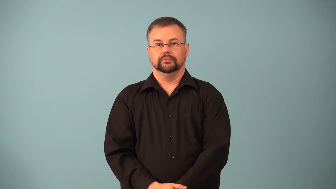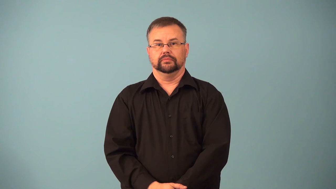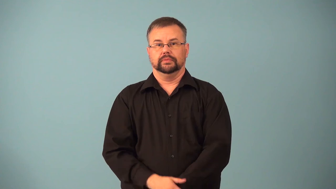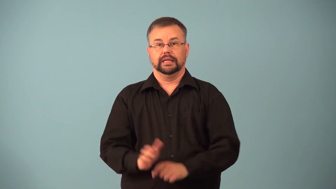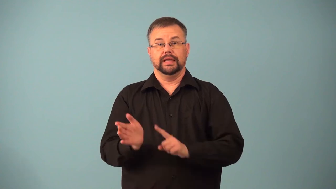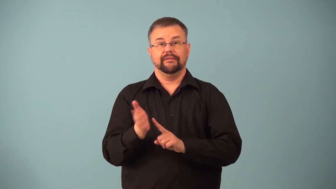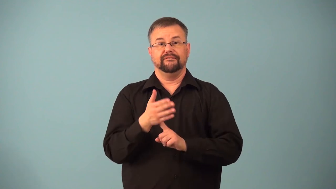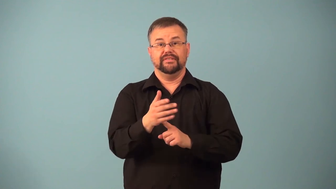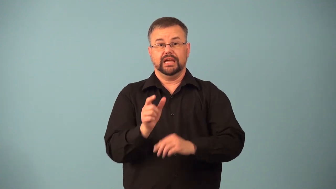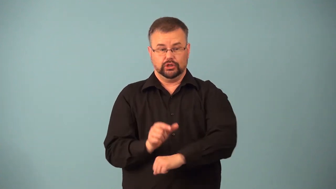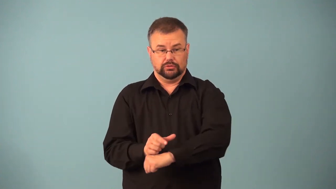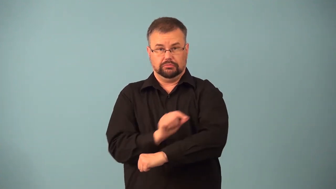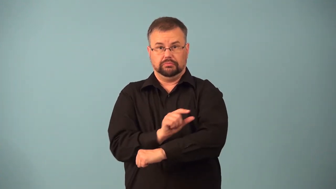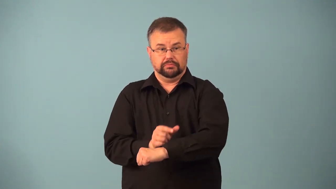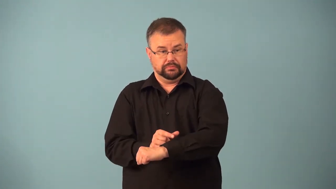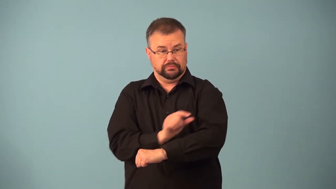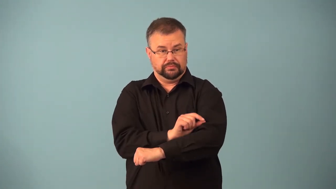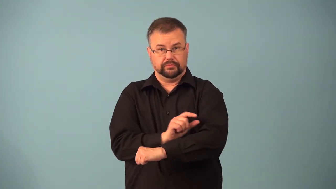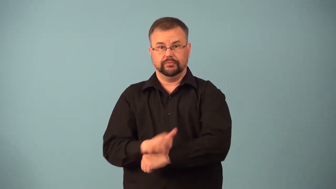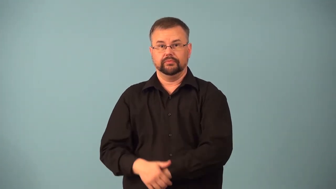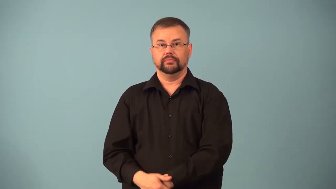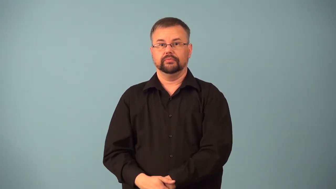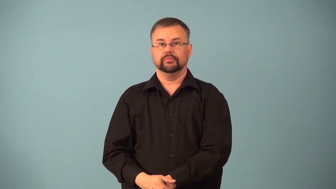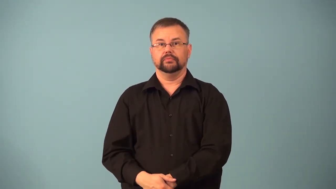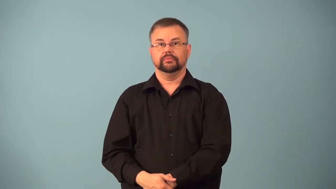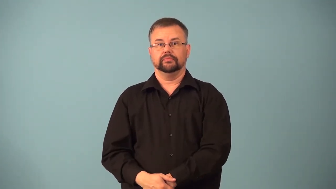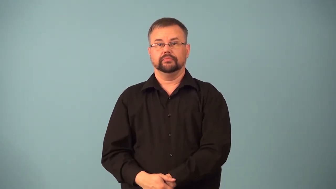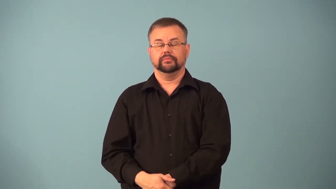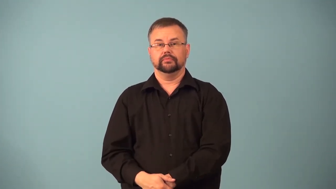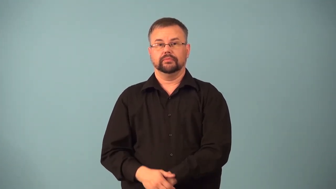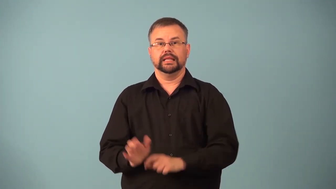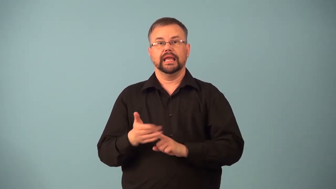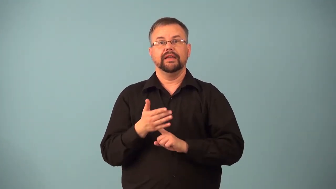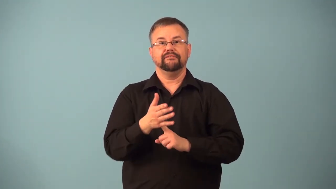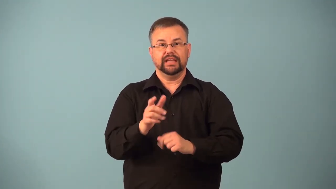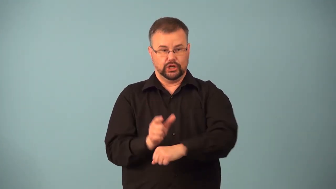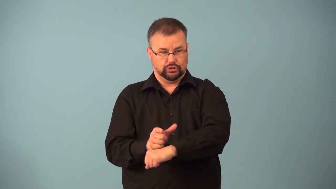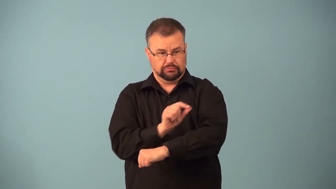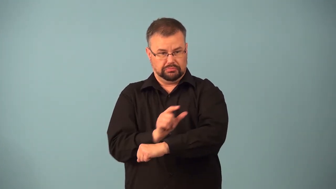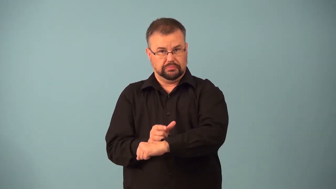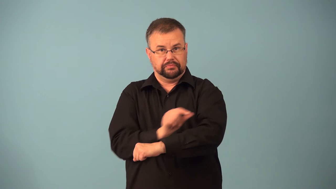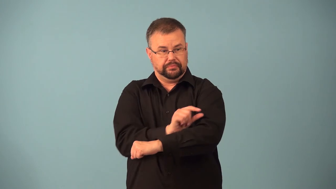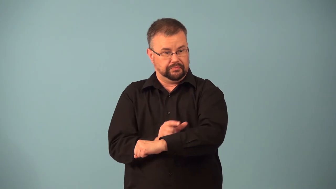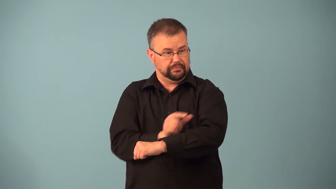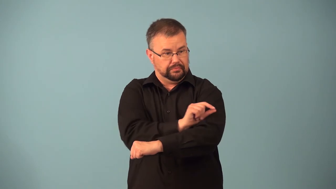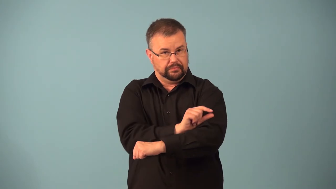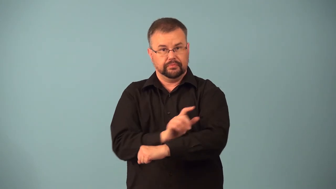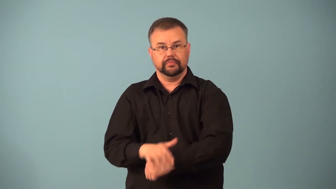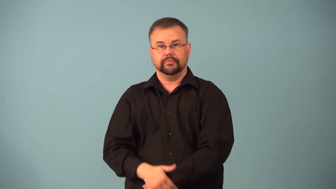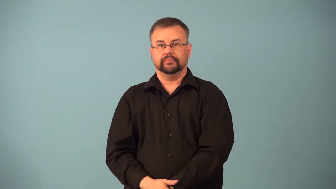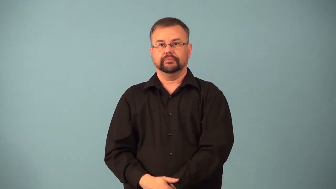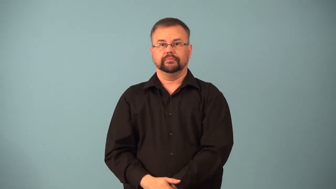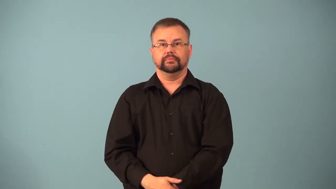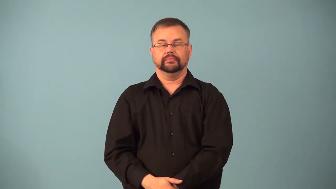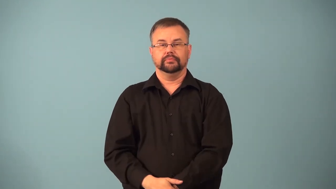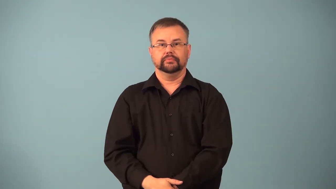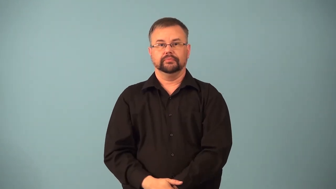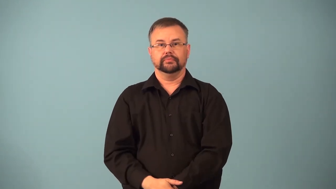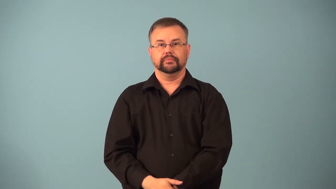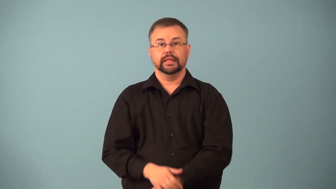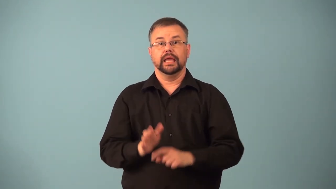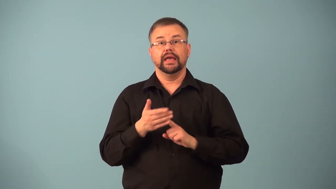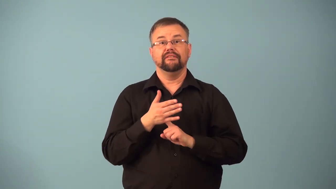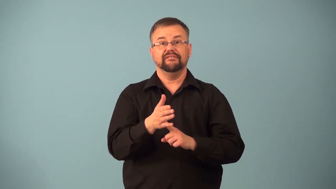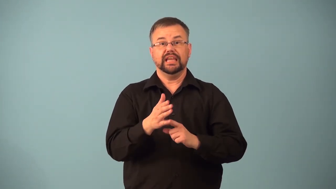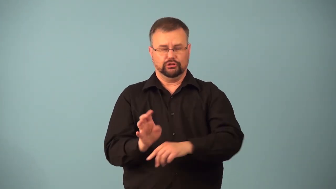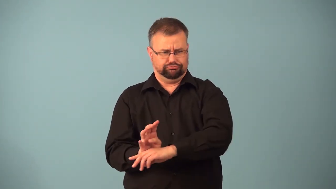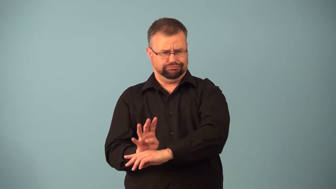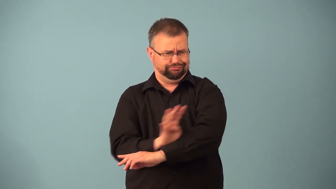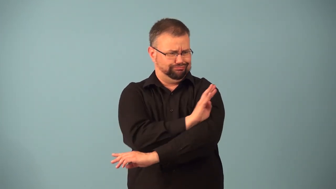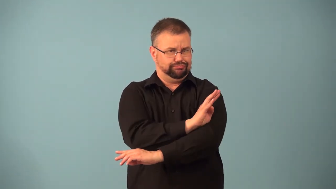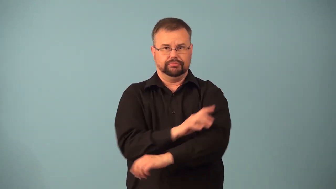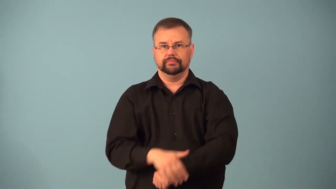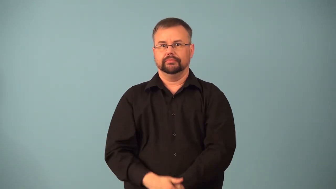fins,several fins,scads of fins